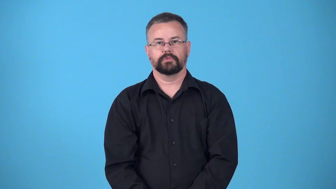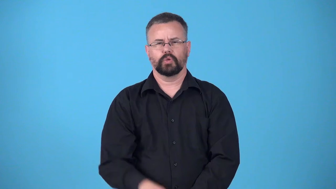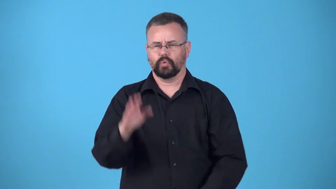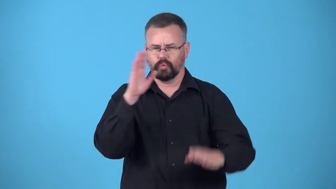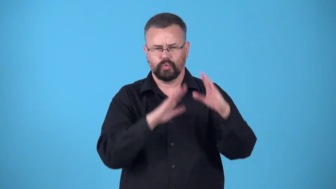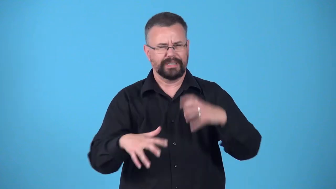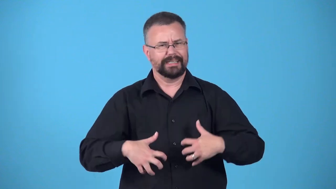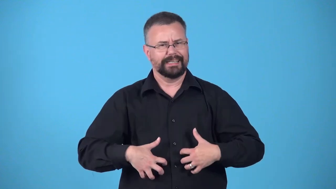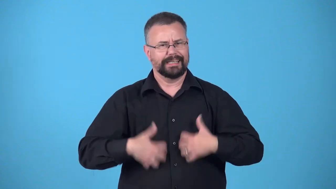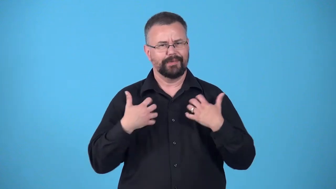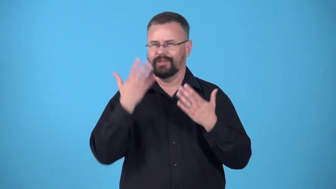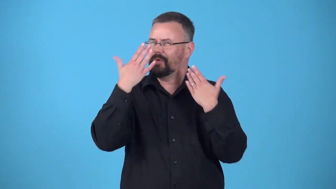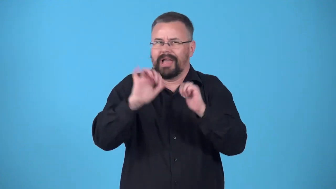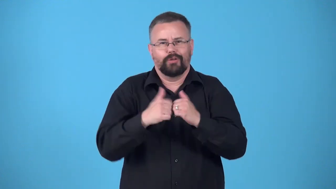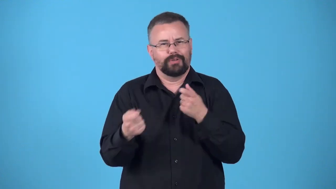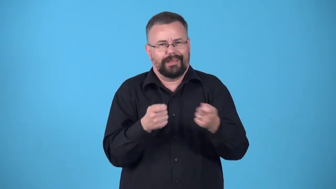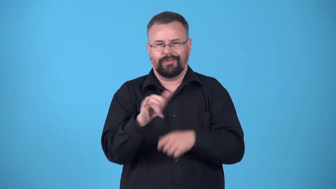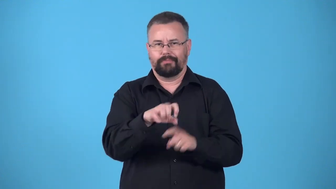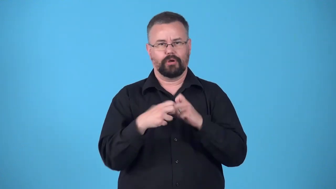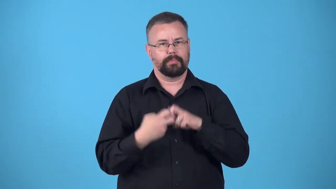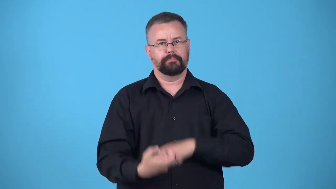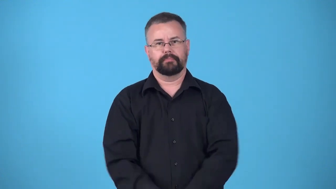desperate